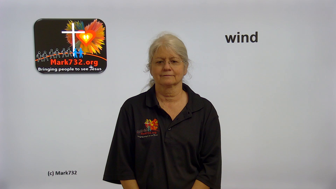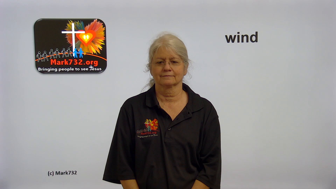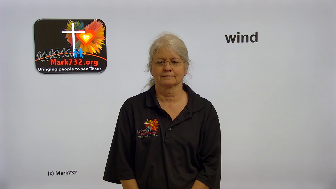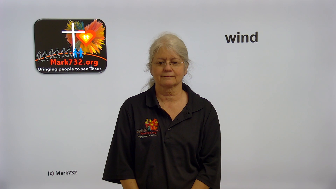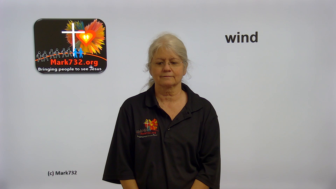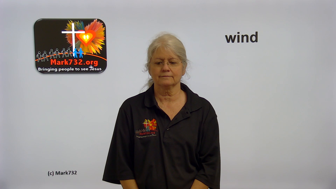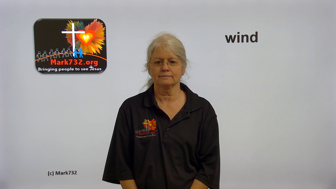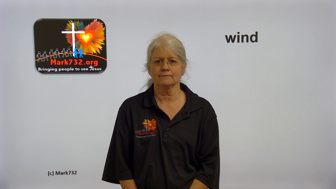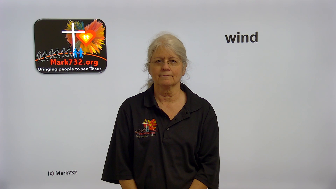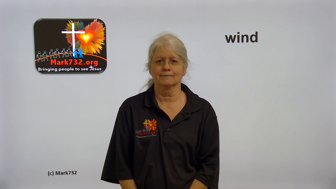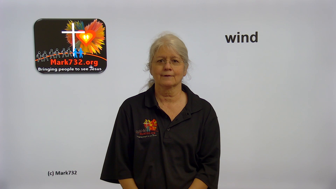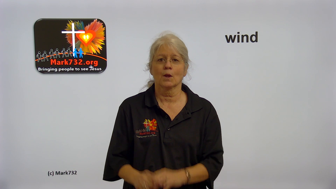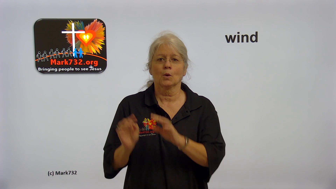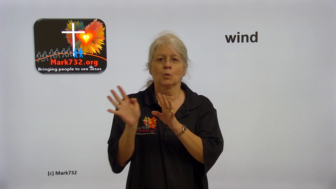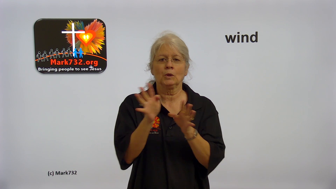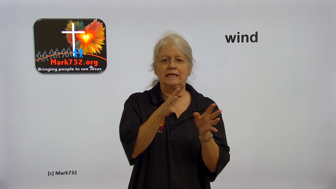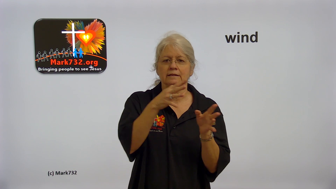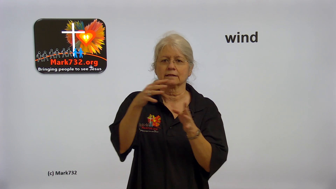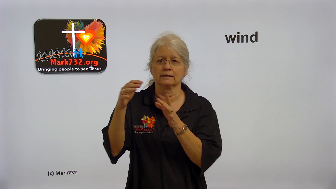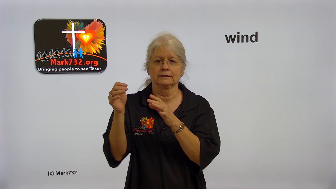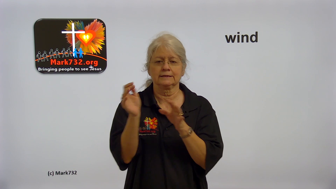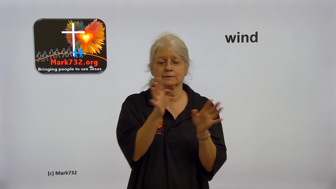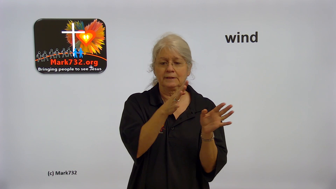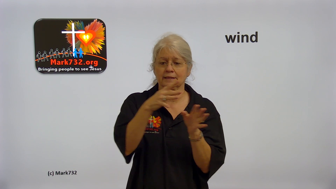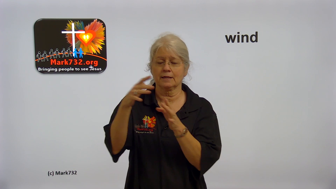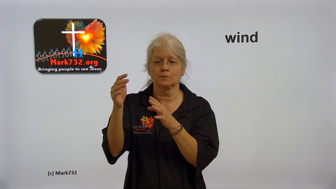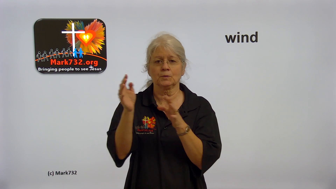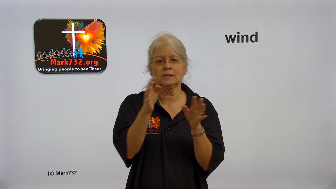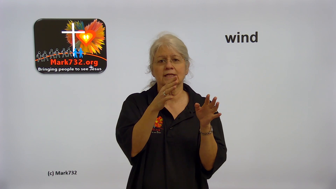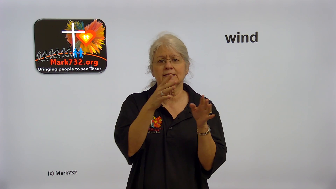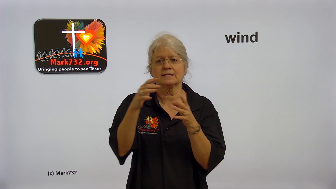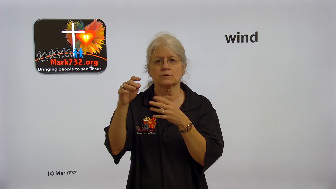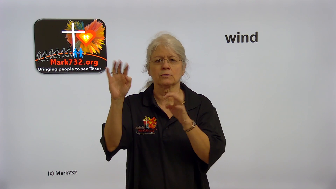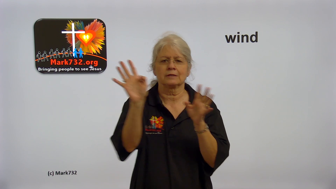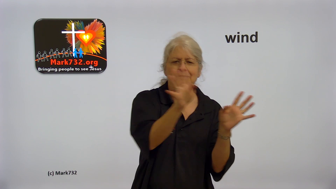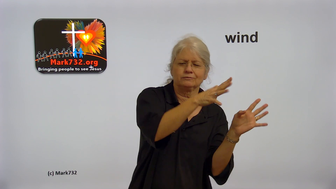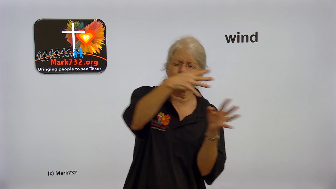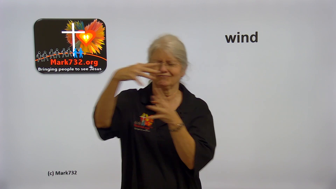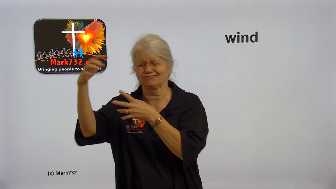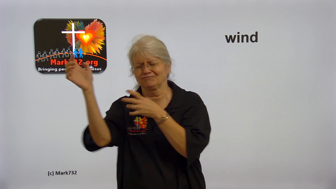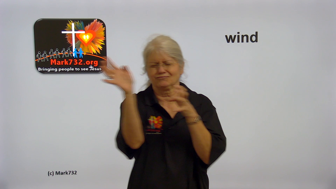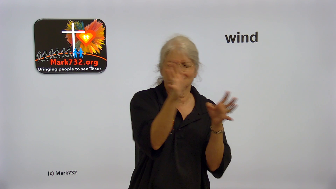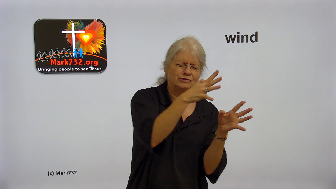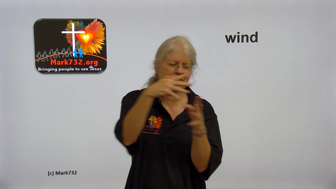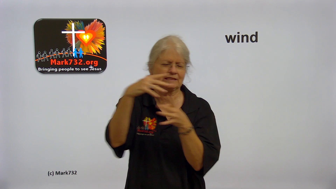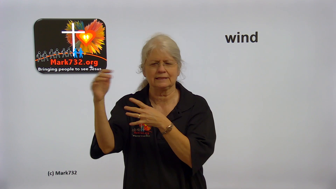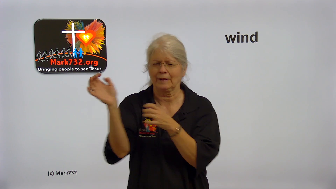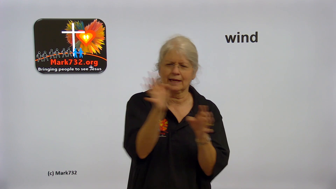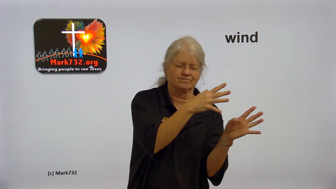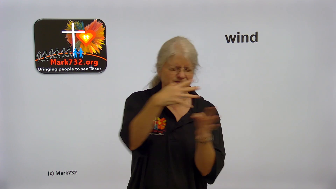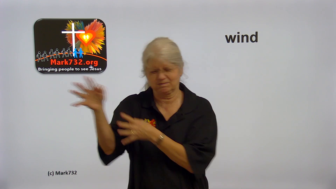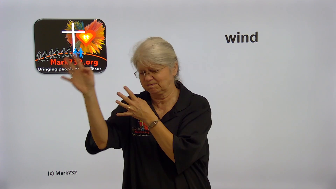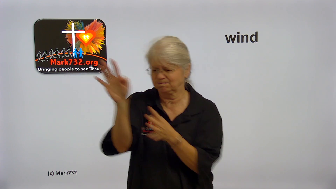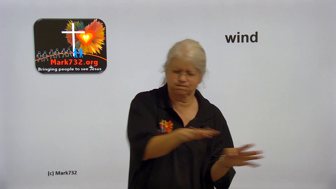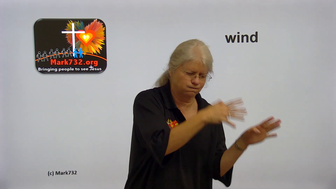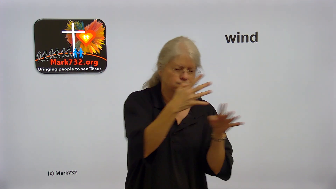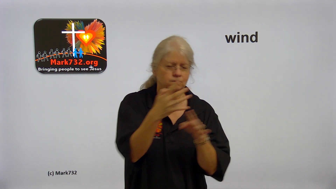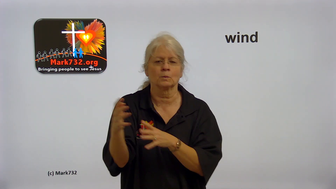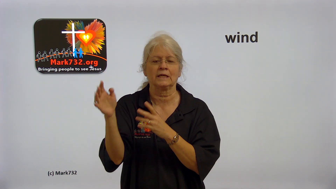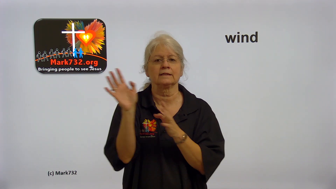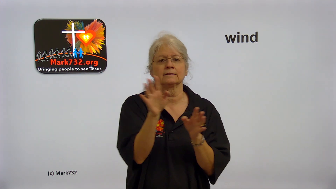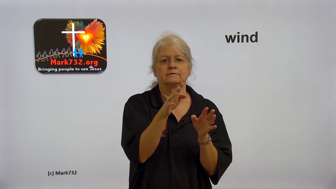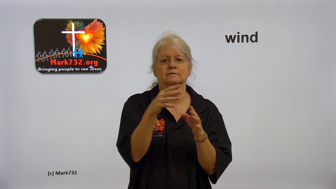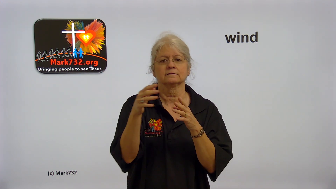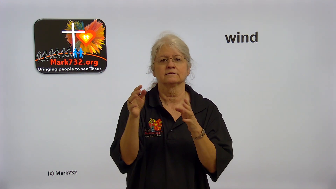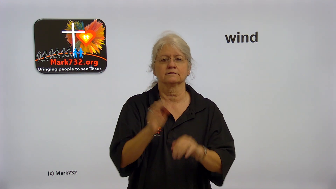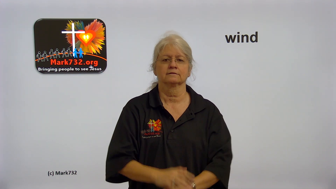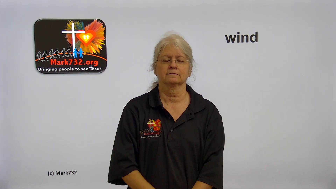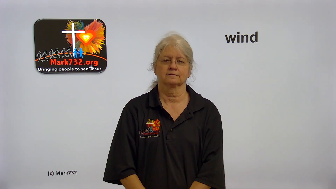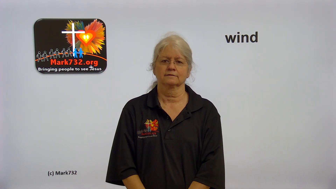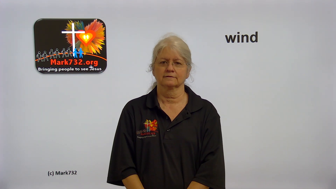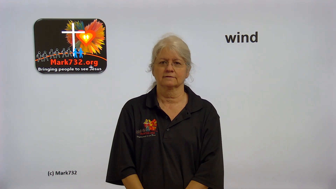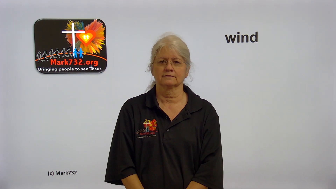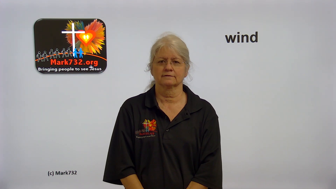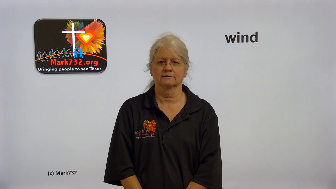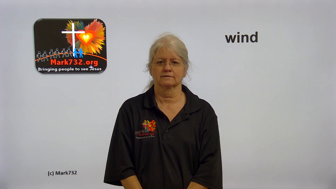wind